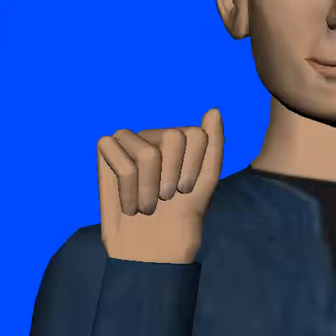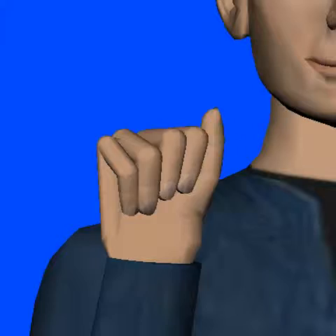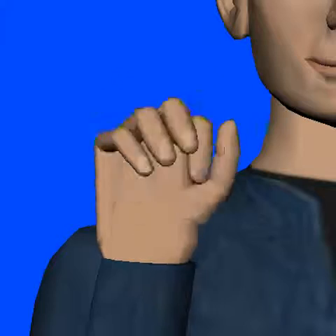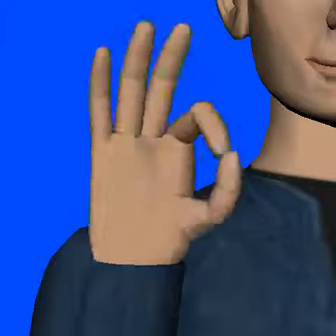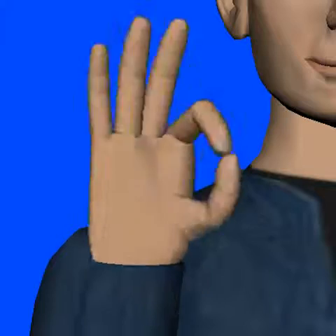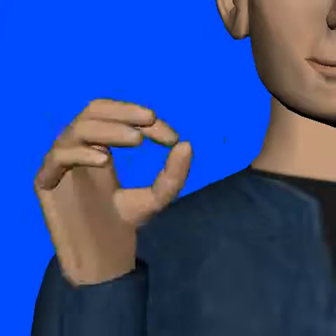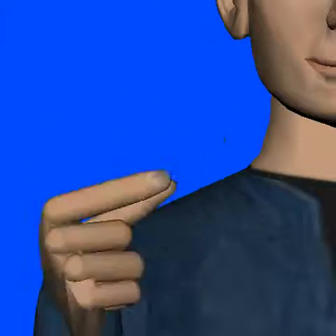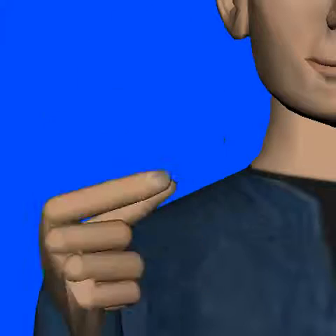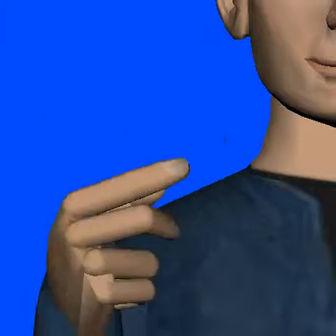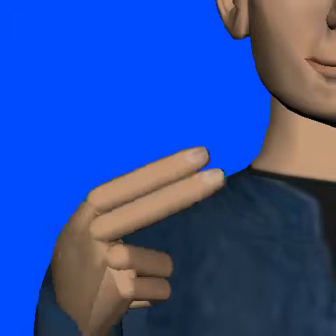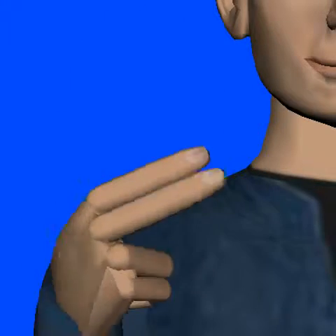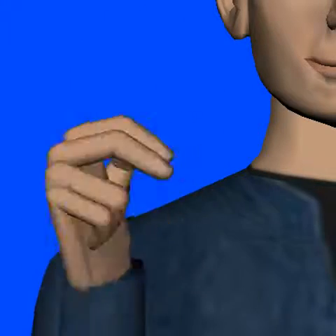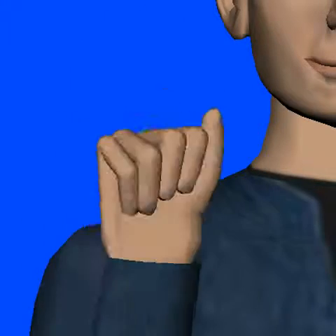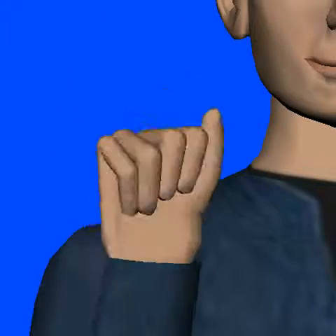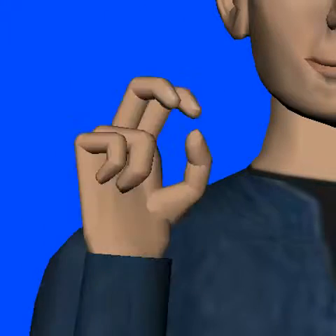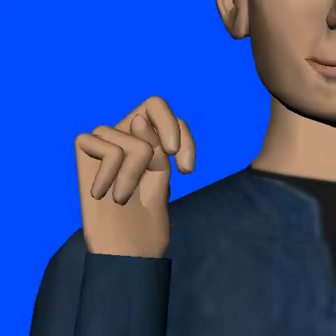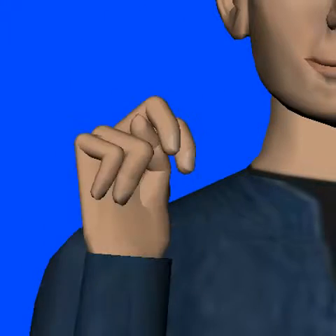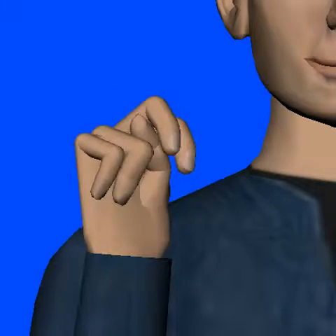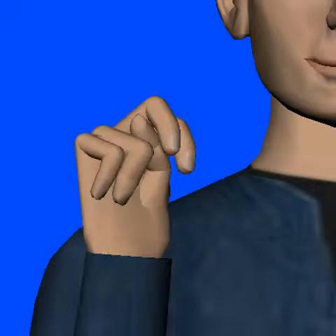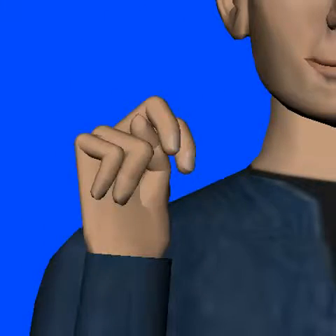afghan-blanket,dog